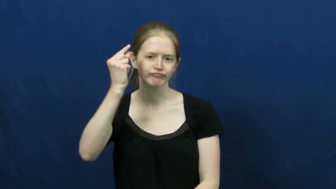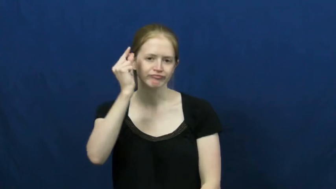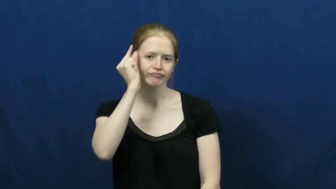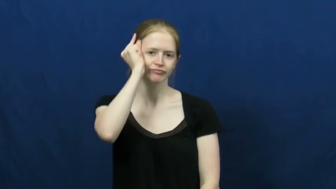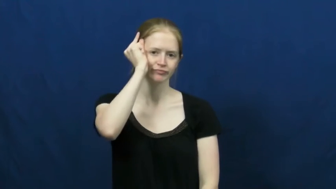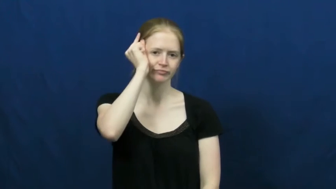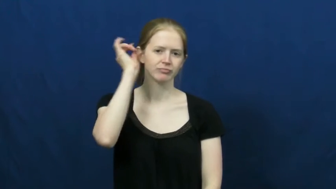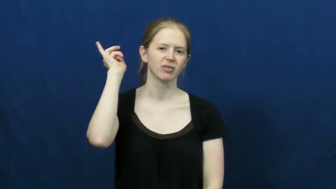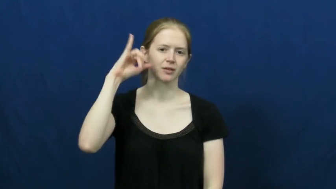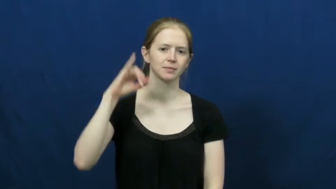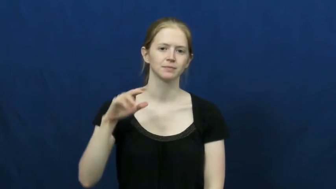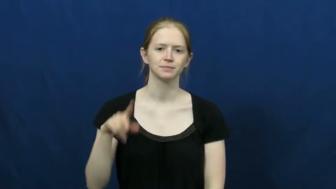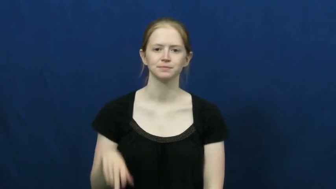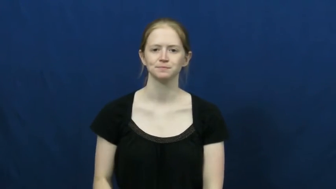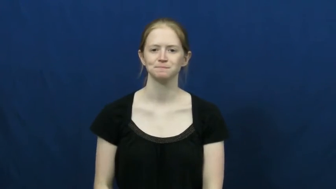barrette,clip,hairclip